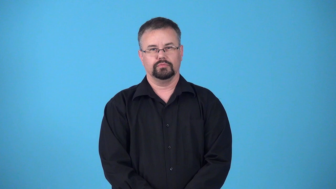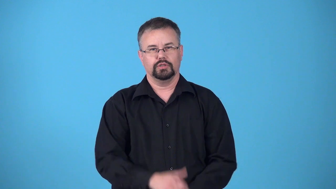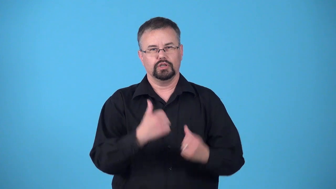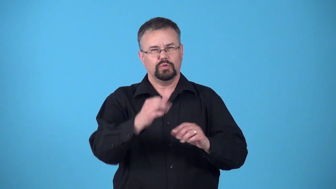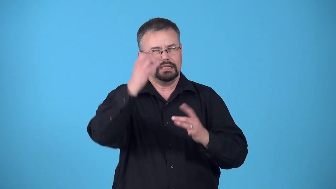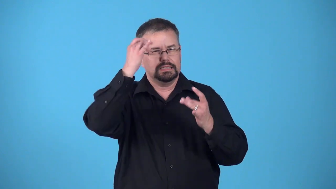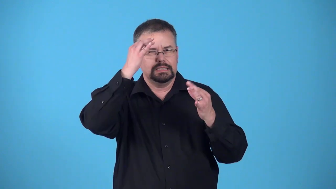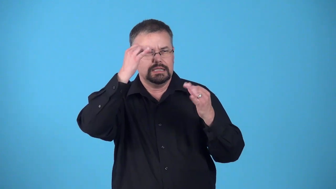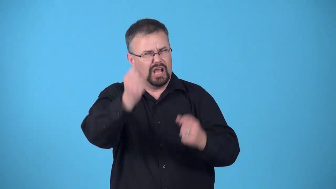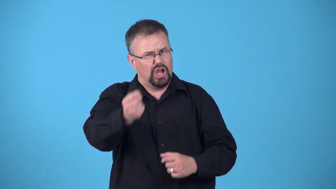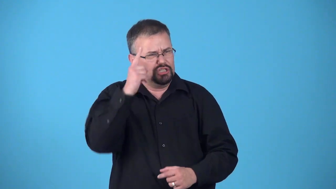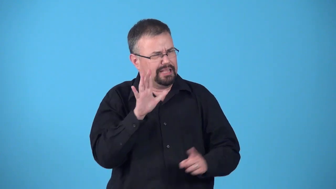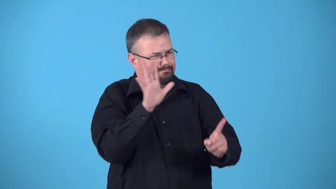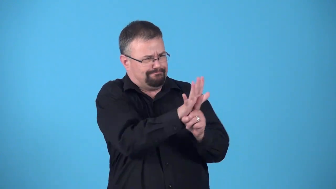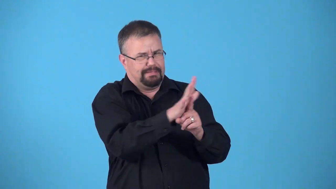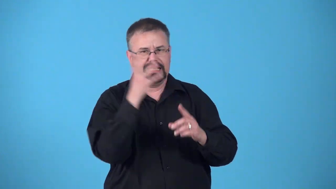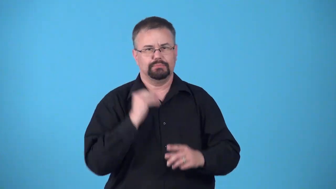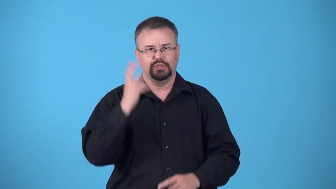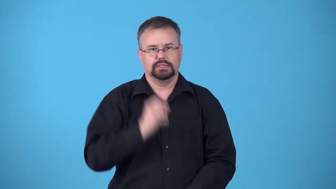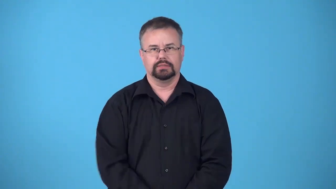put yourself in someone's shoes